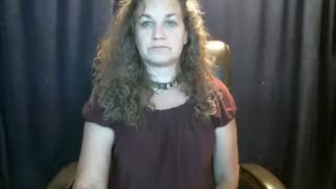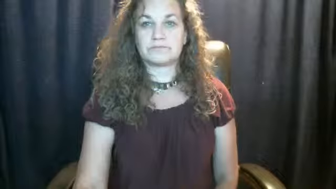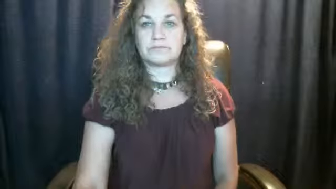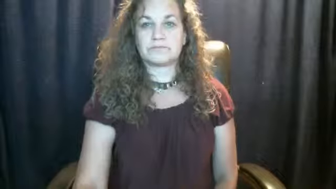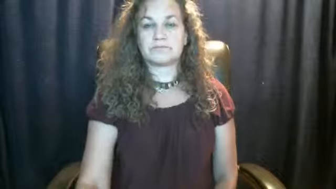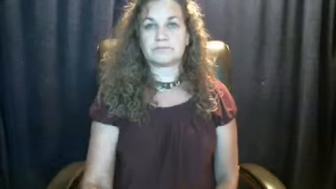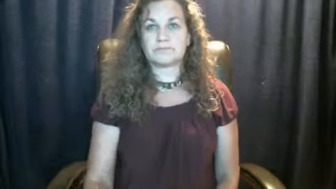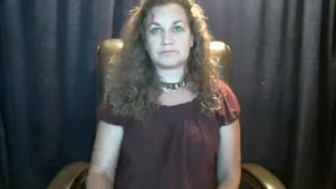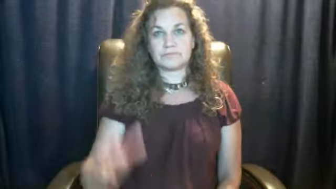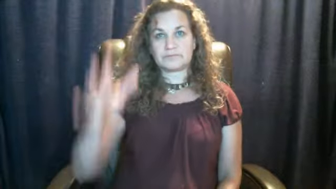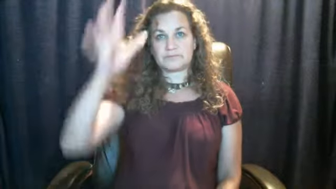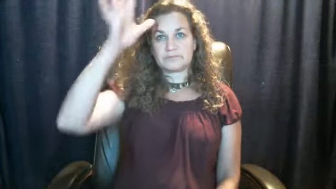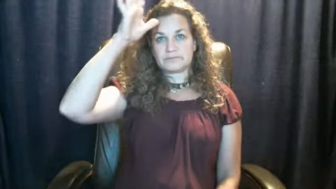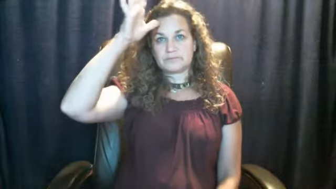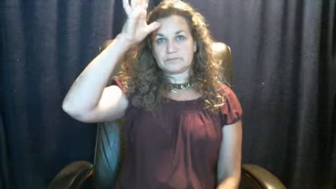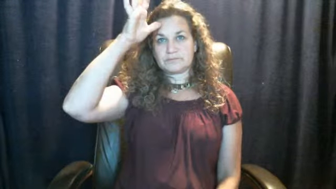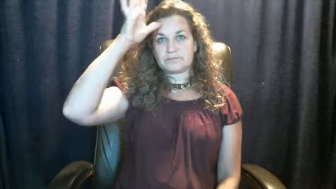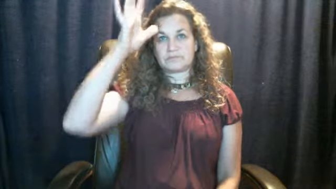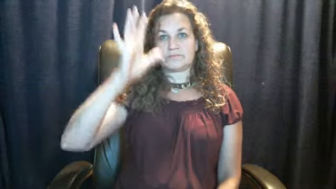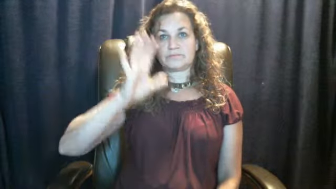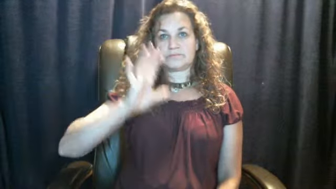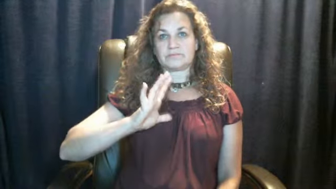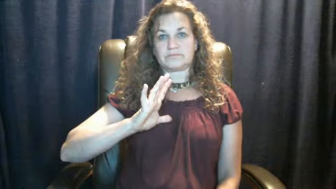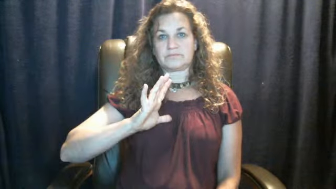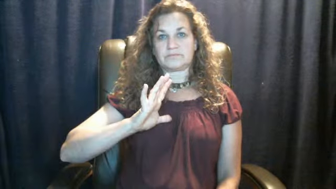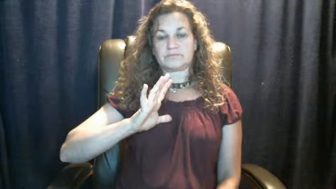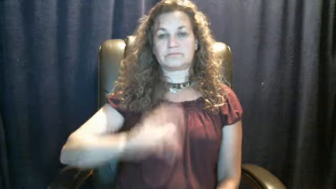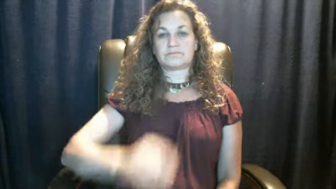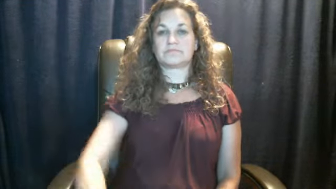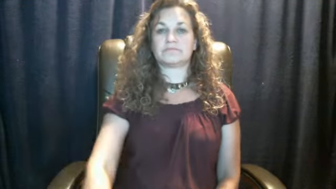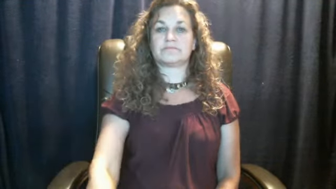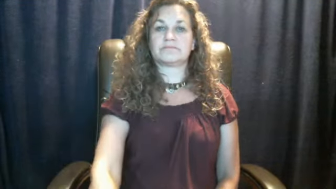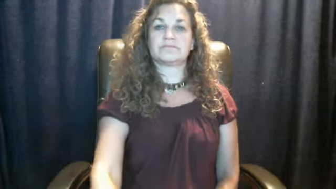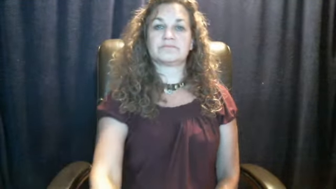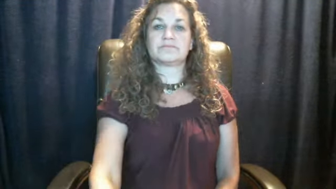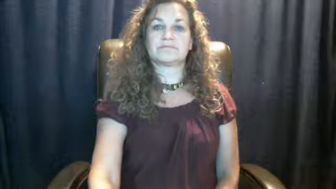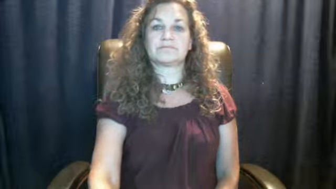man